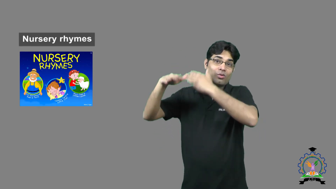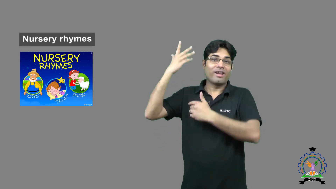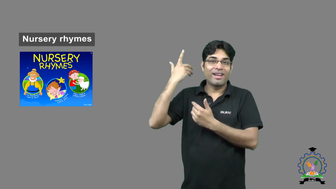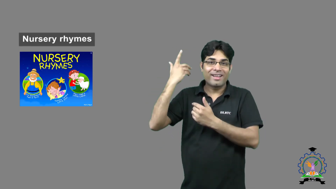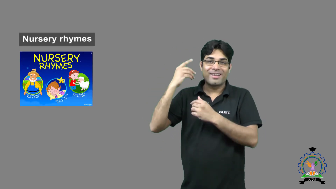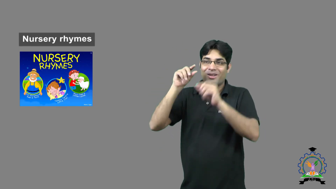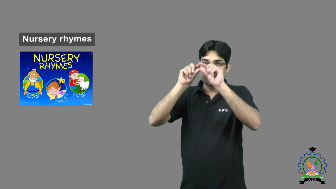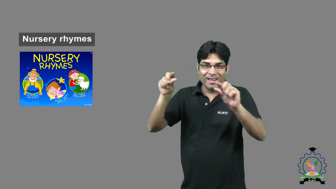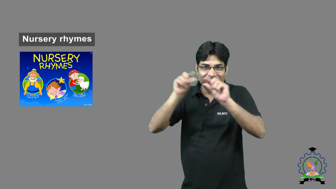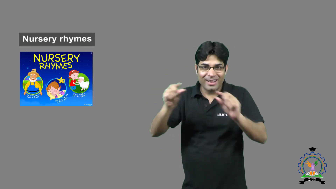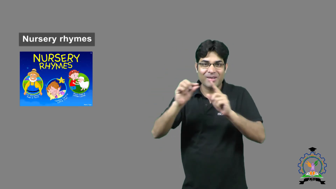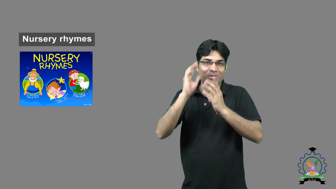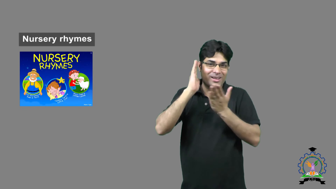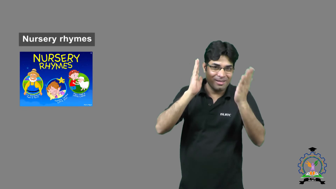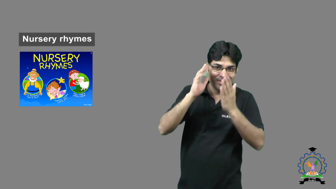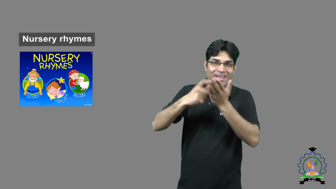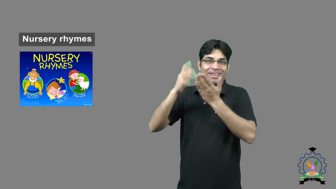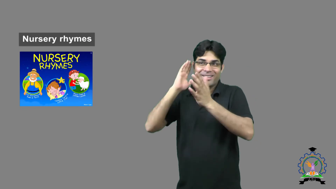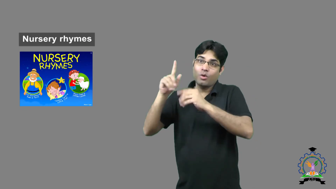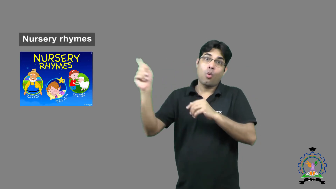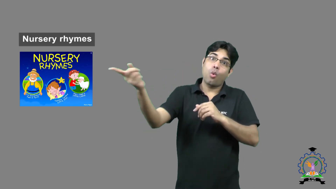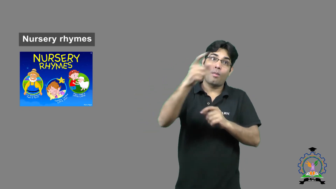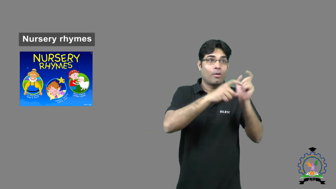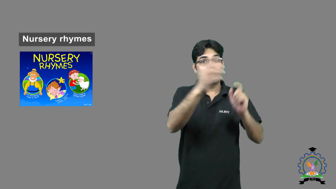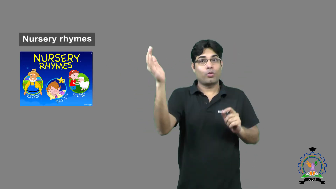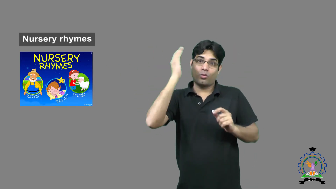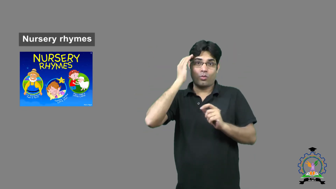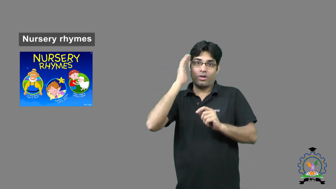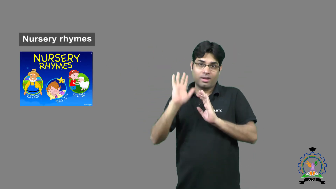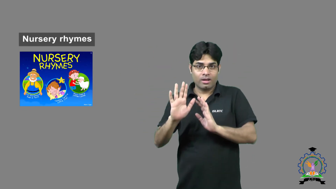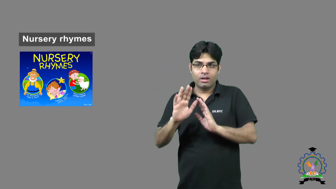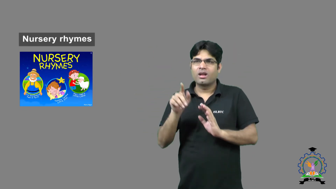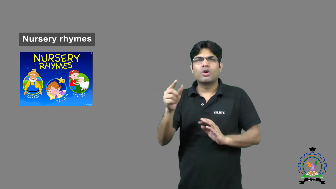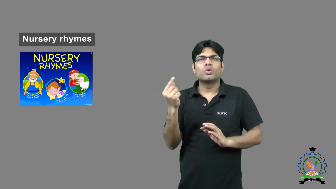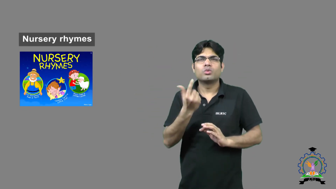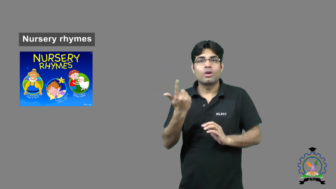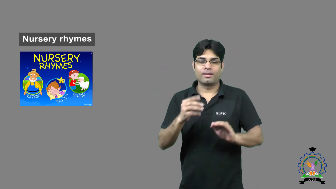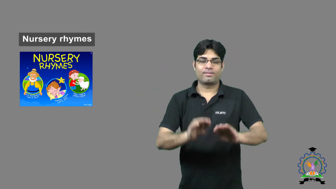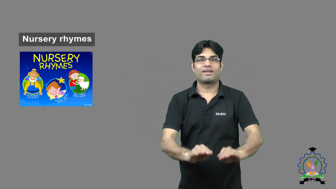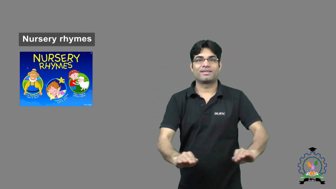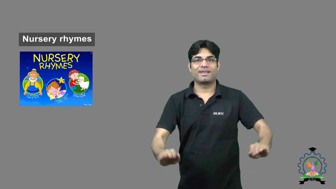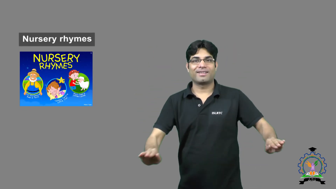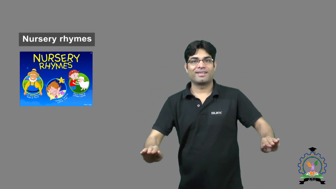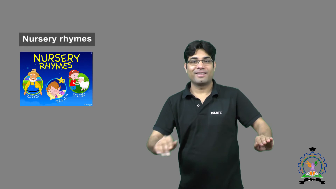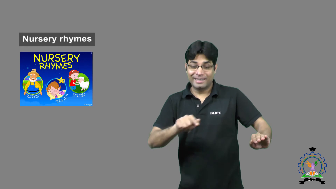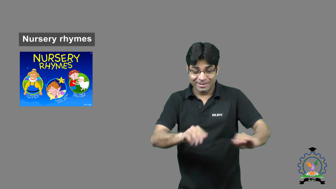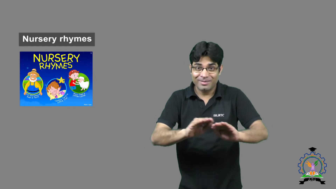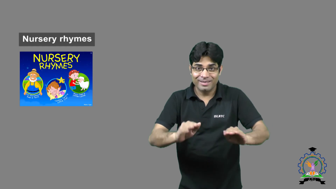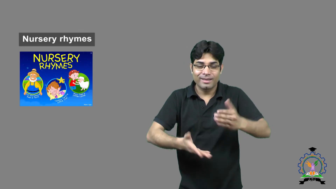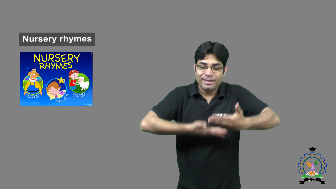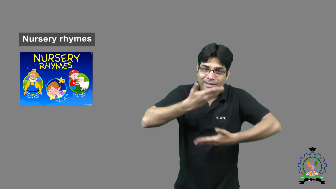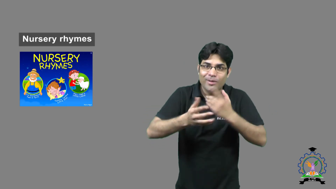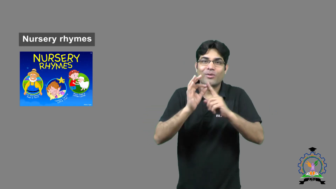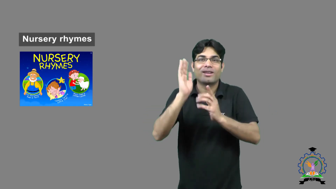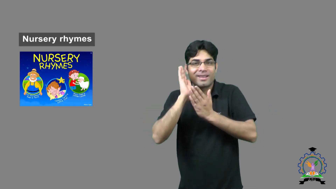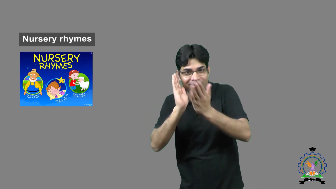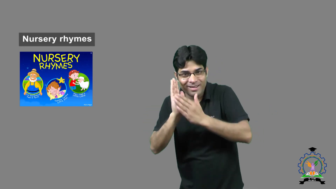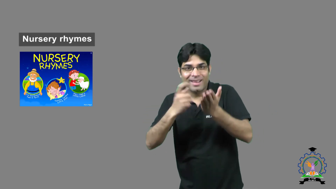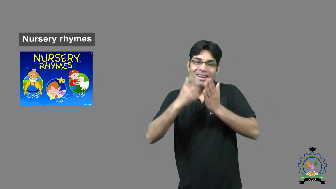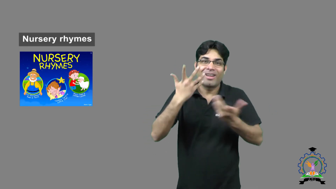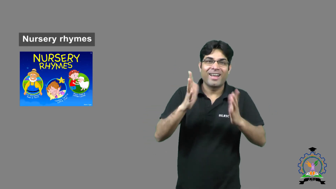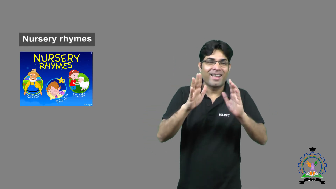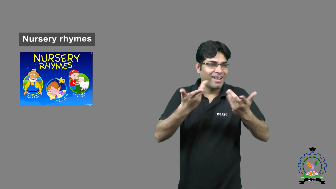Nursery rhymes